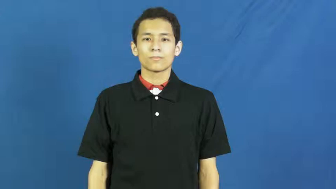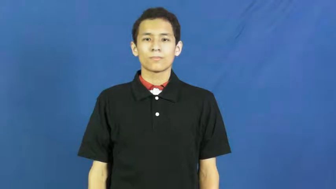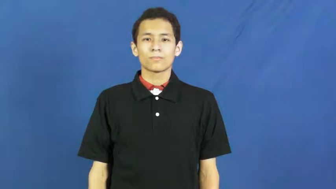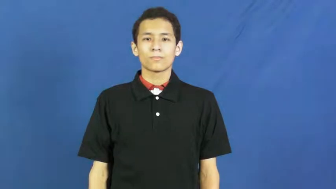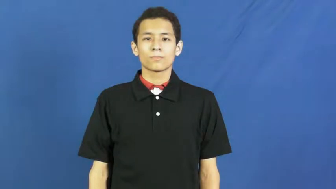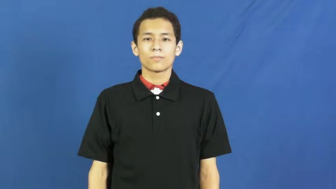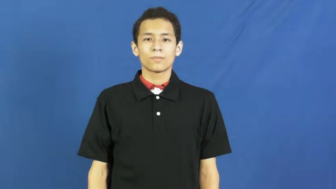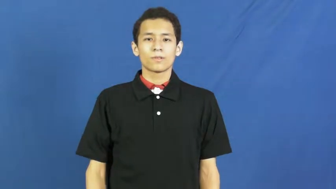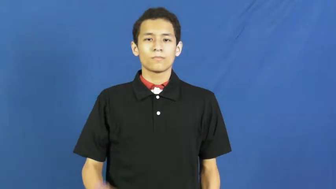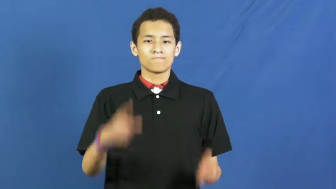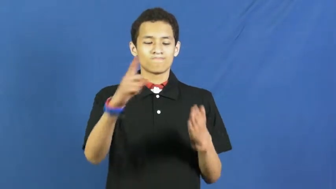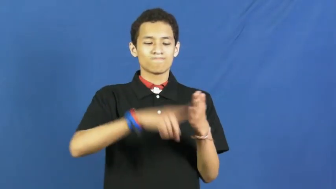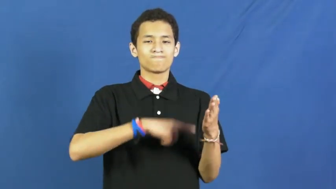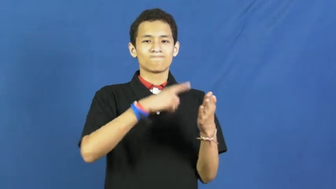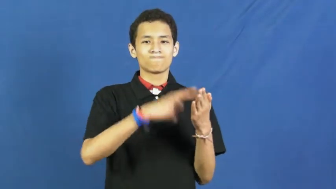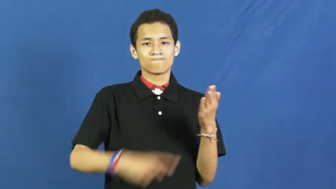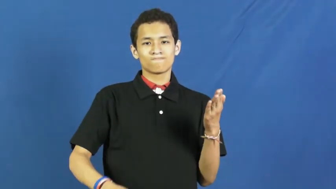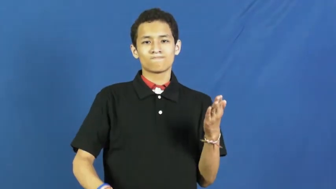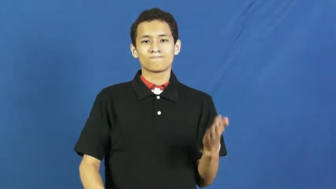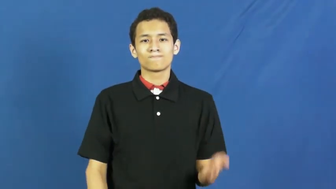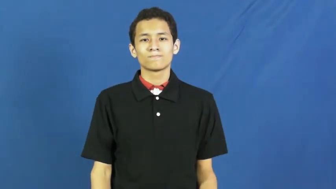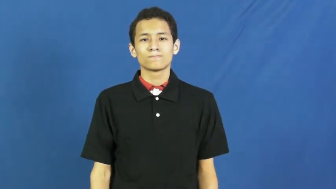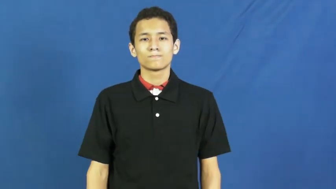nullify